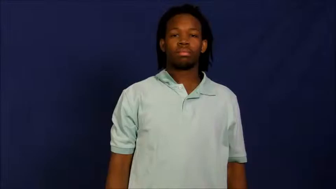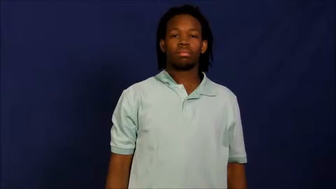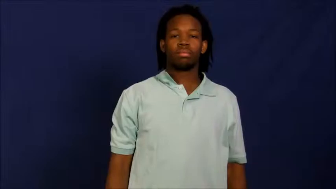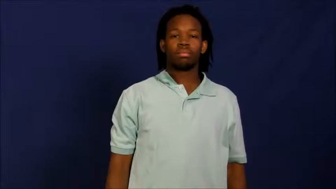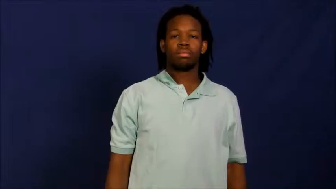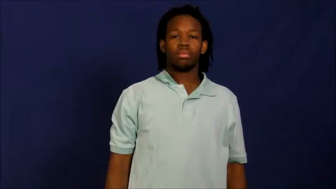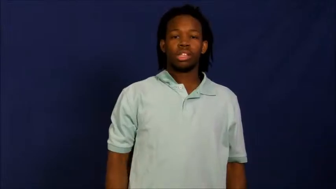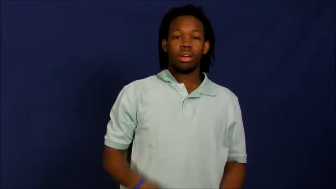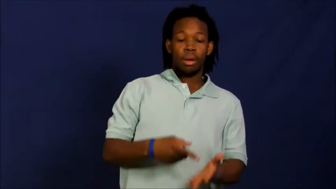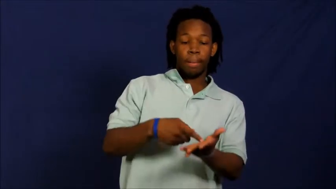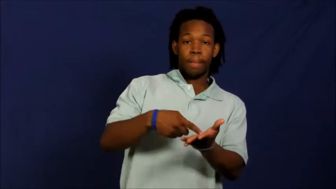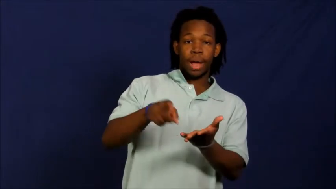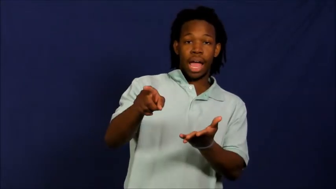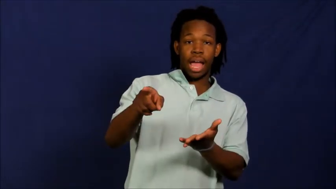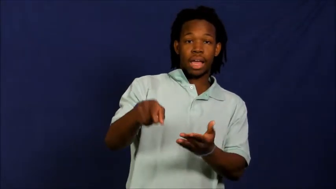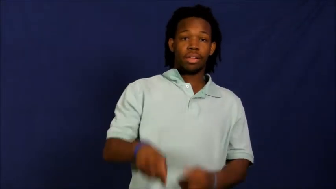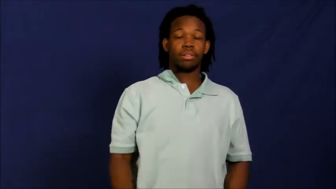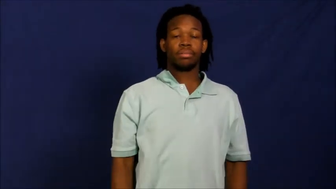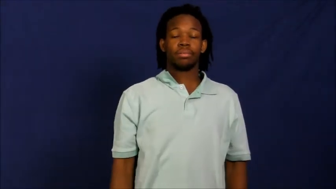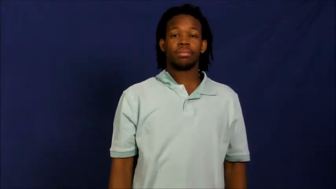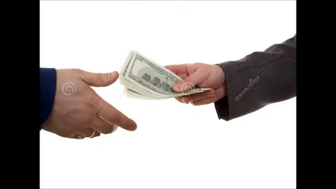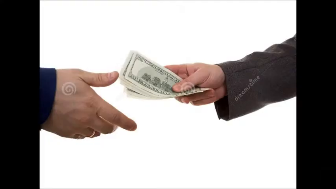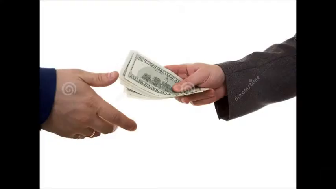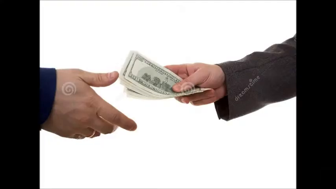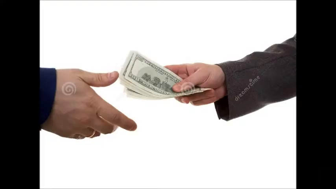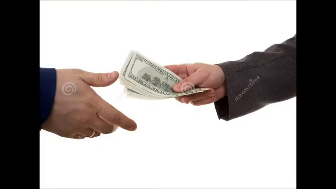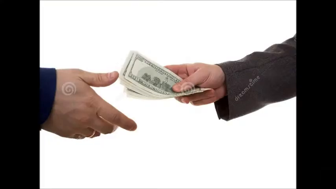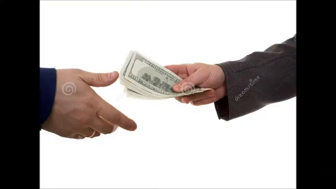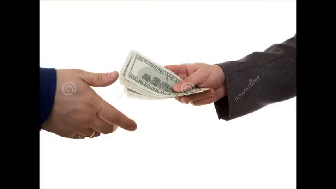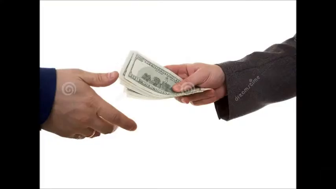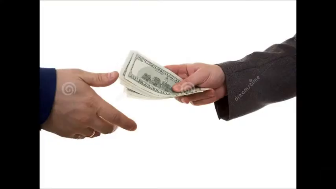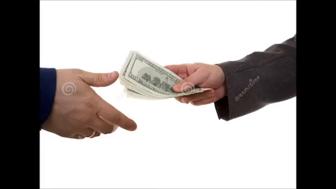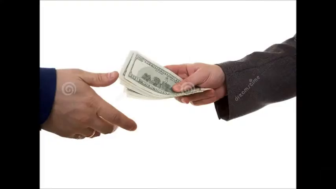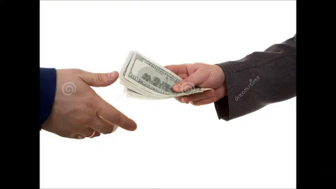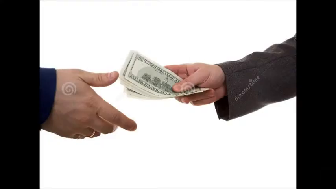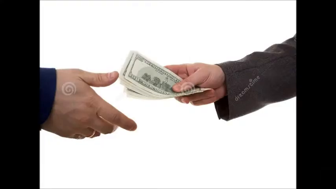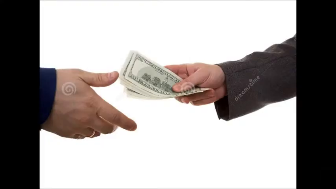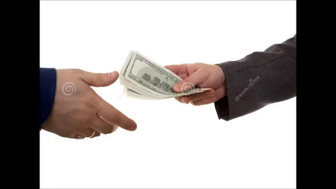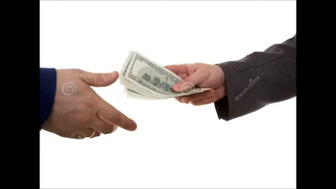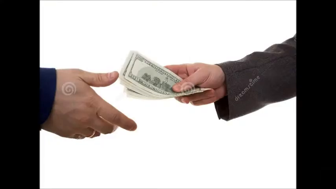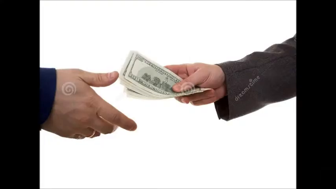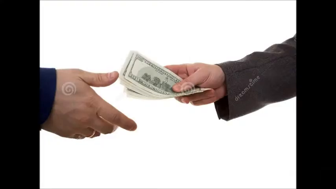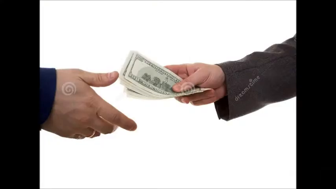pay,tender,outlay,pony up